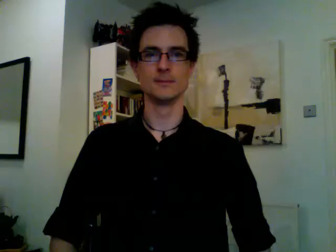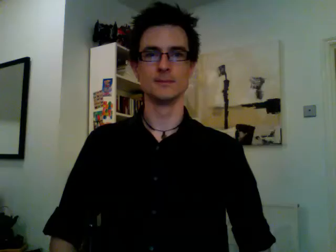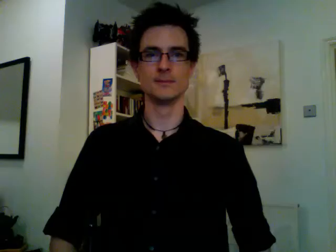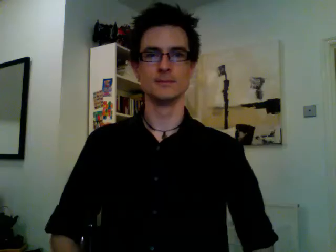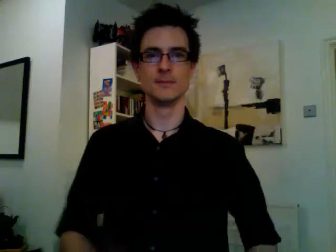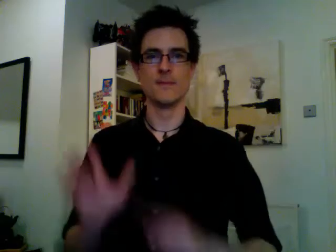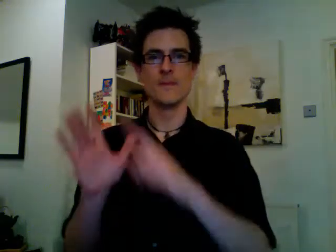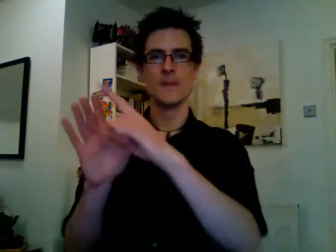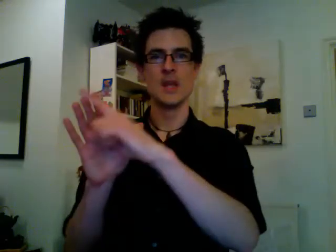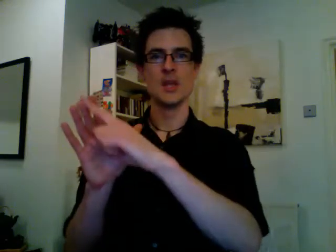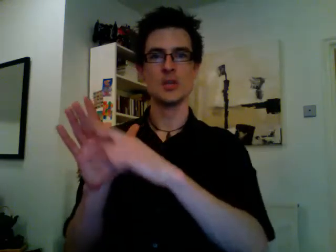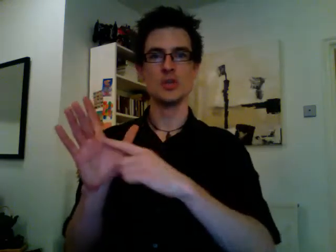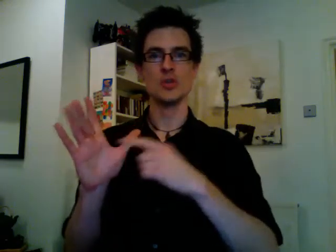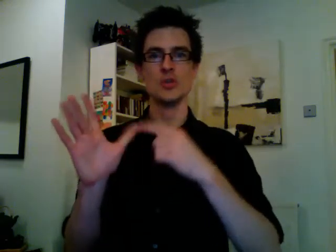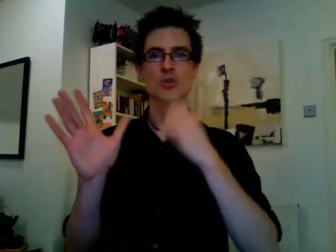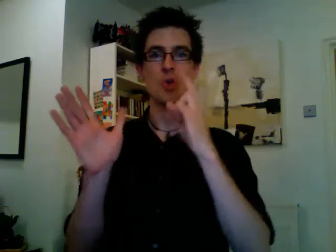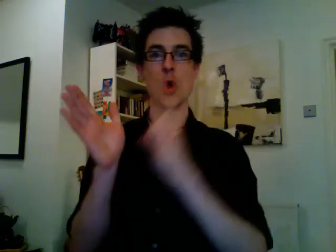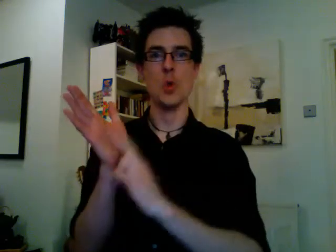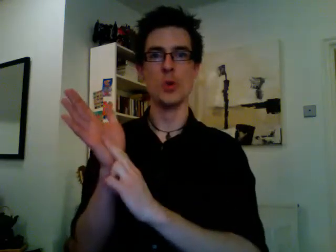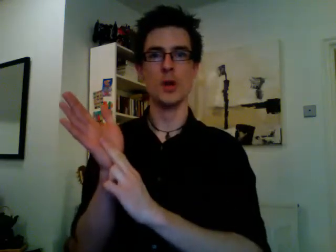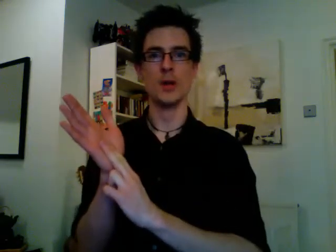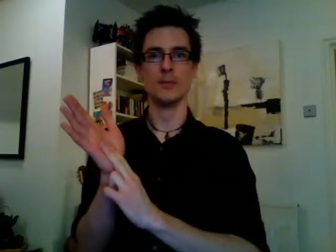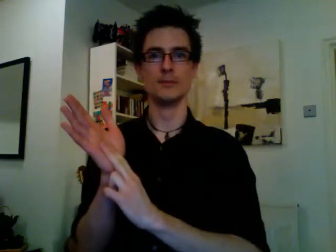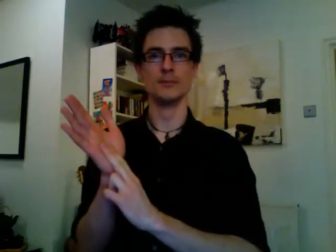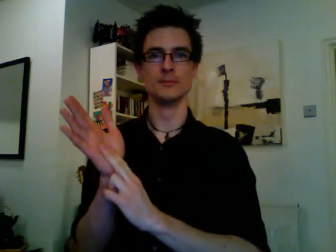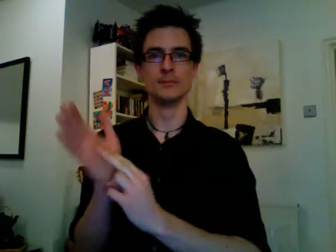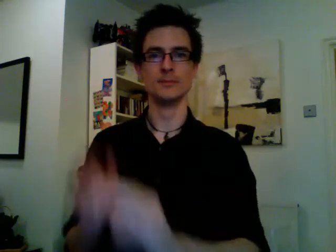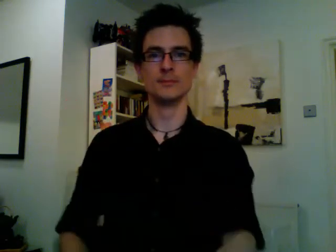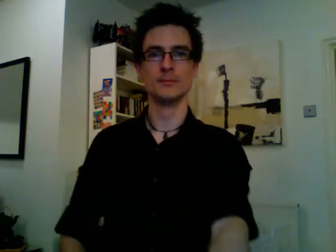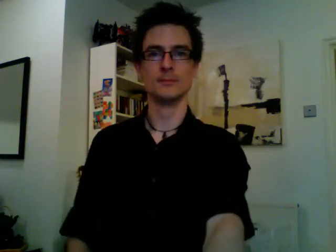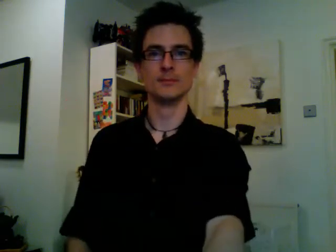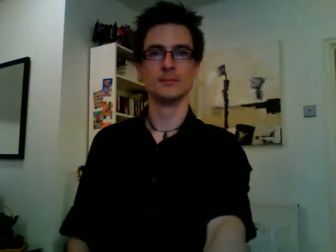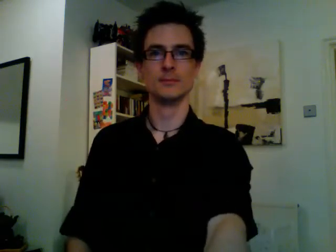june